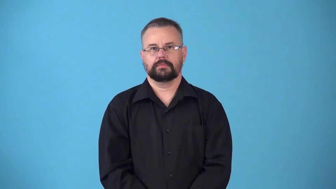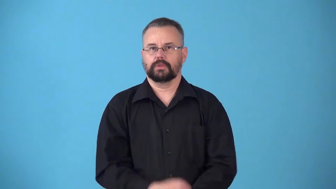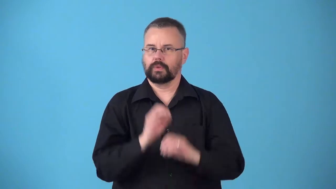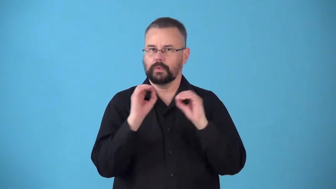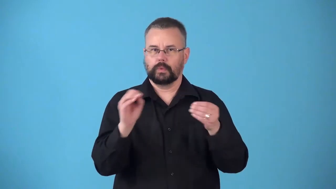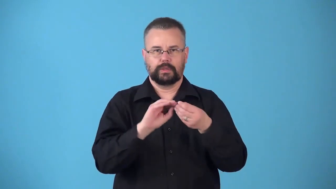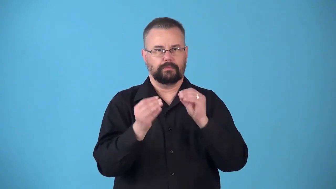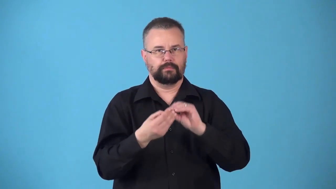nonnumerical